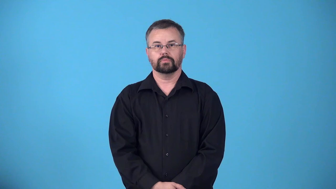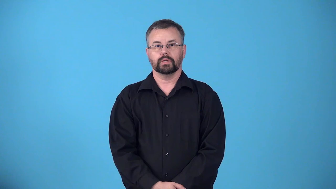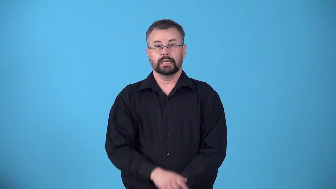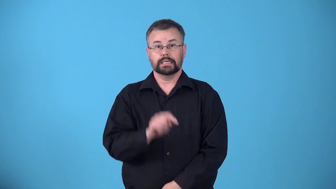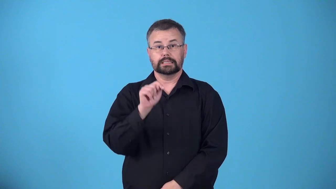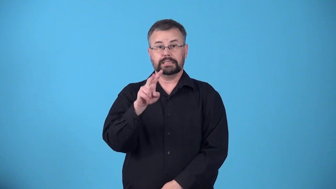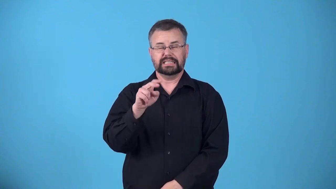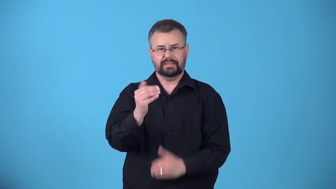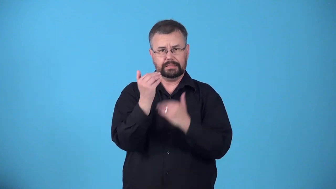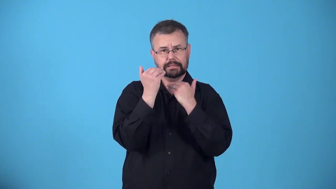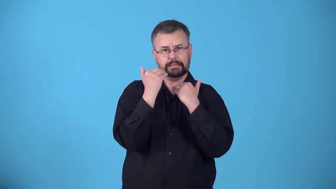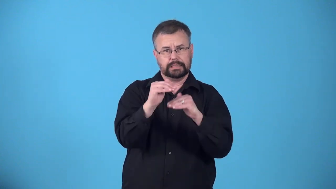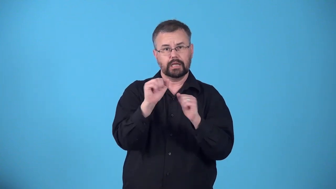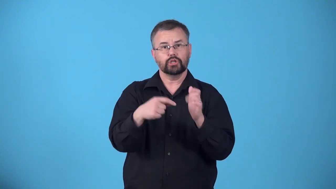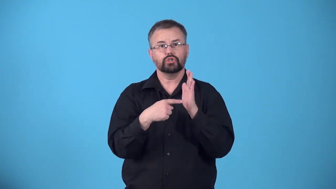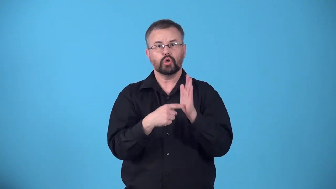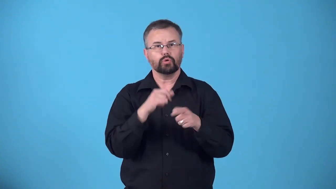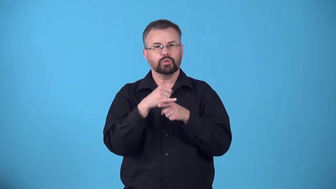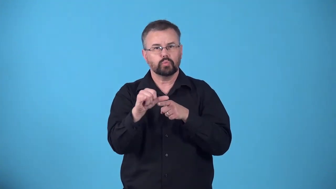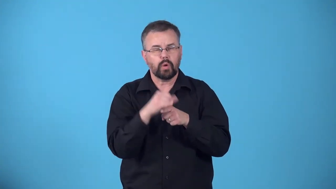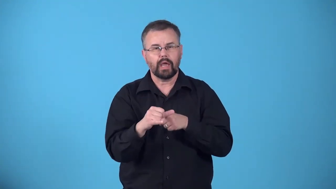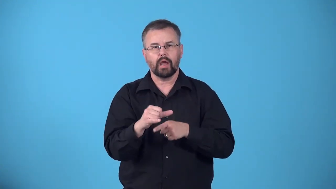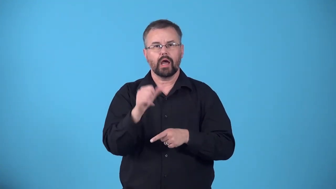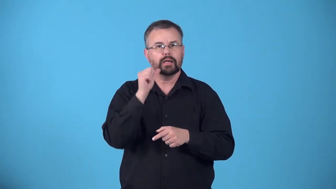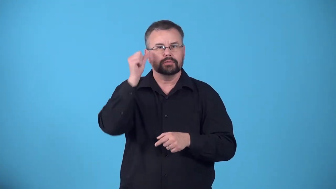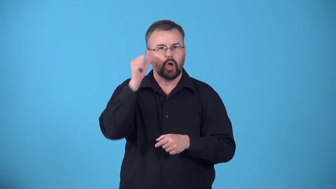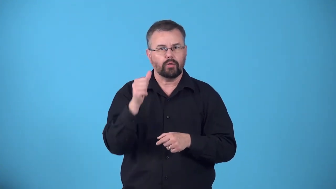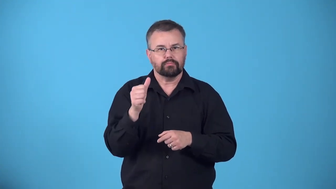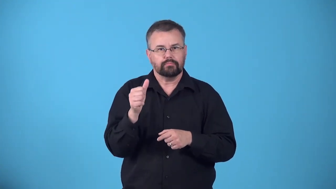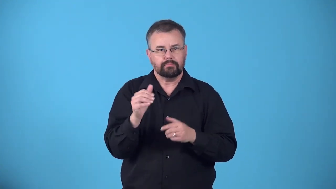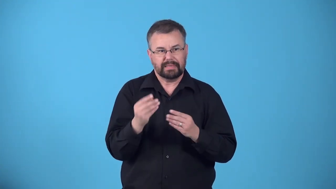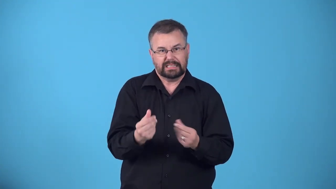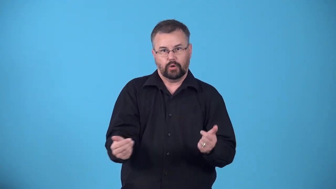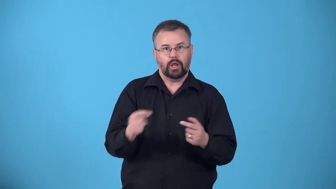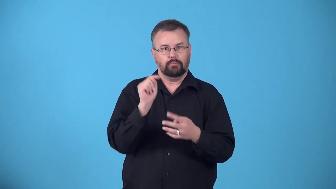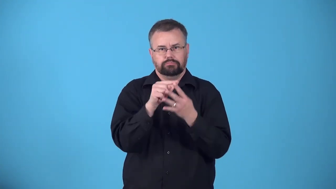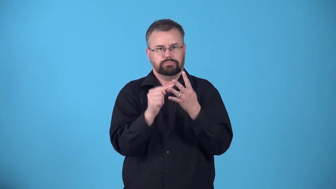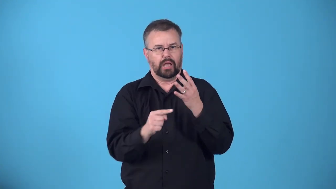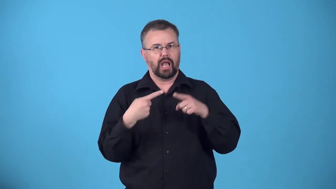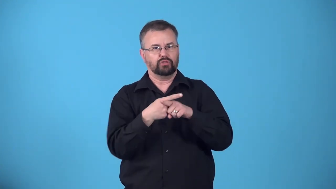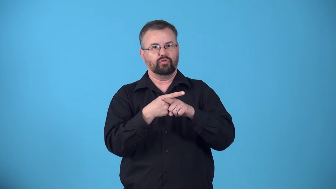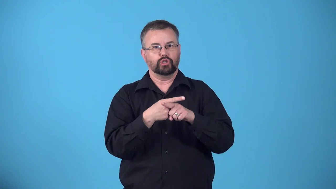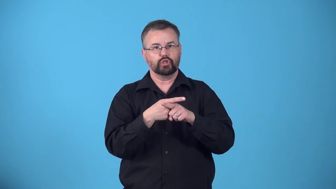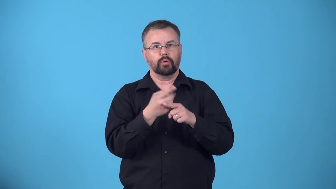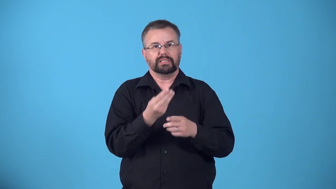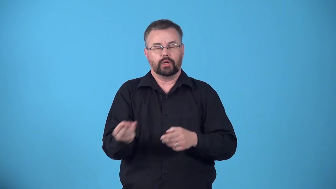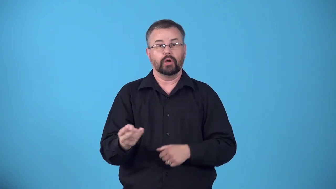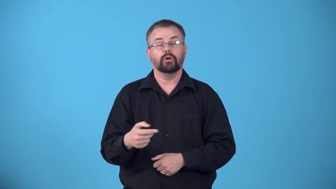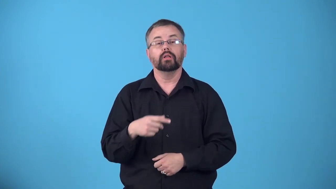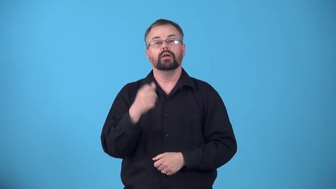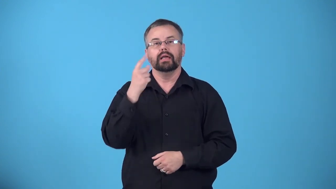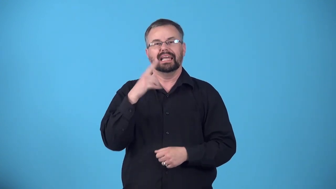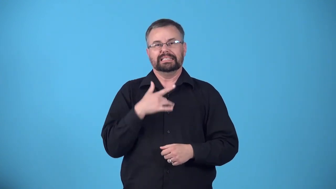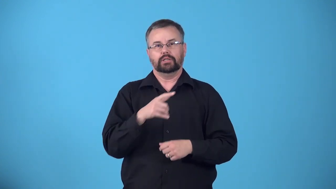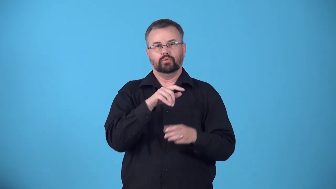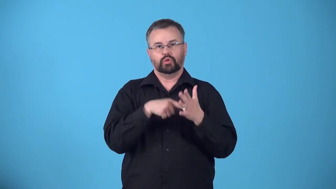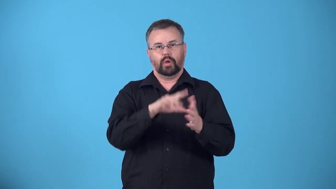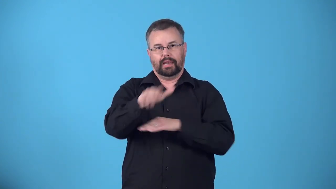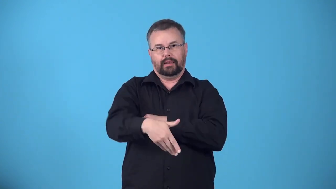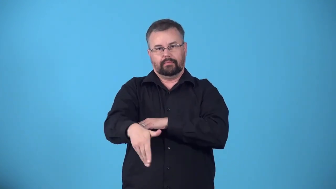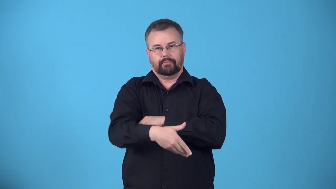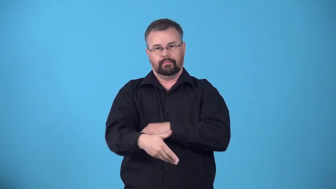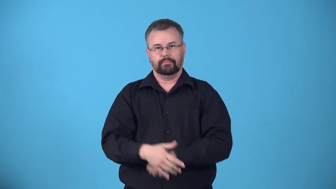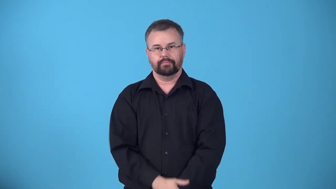after the watershed